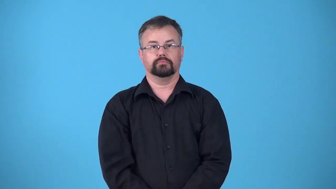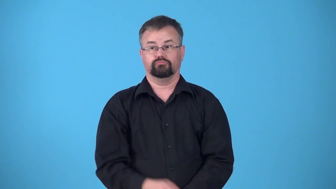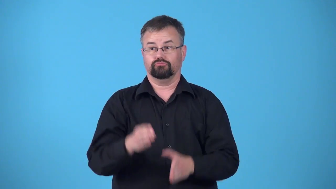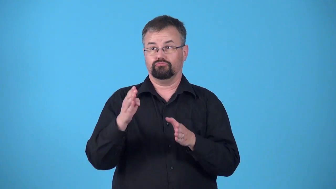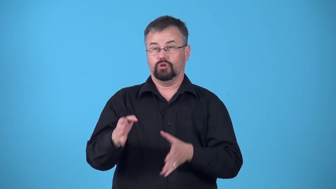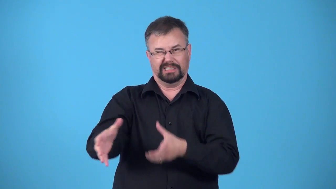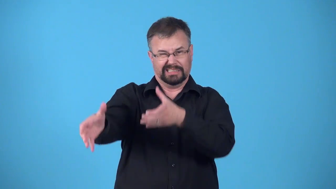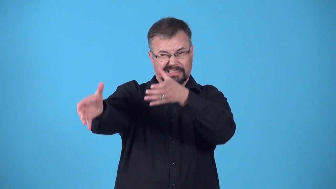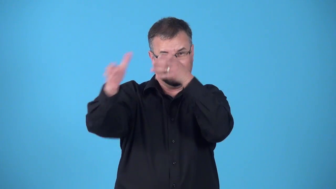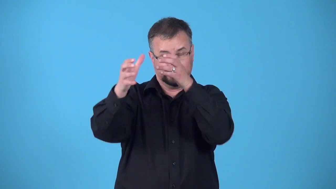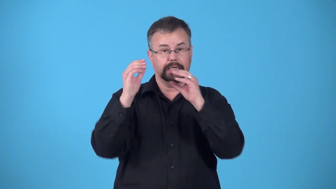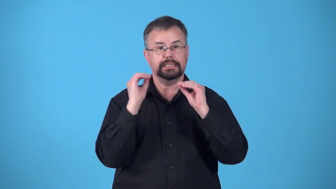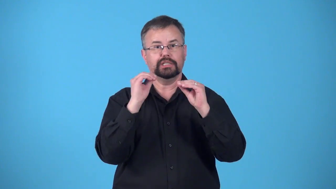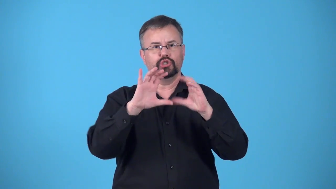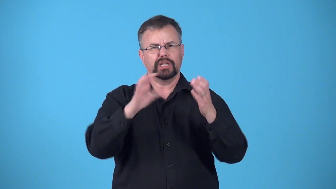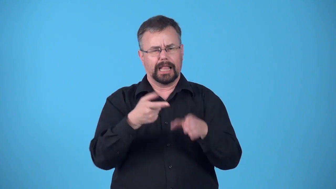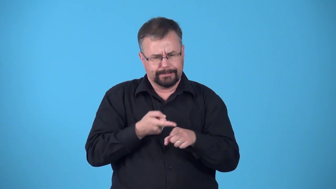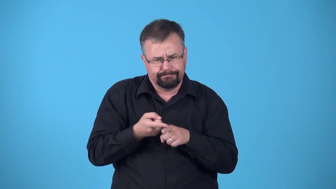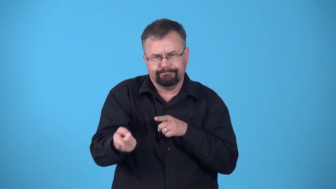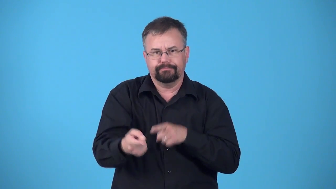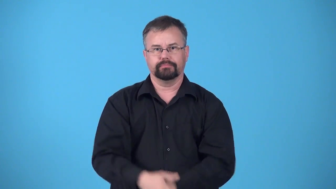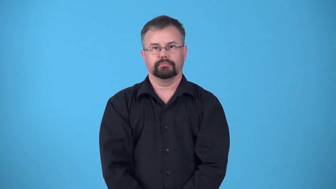clinic,put on a clinic